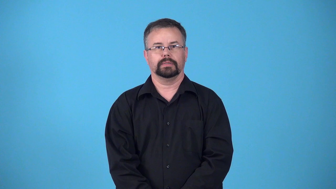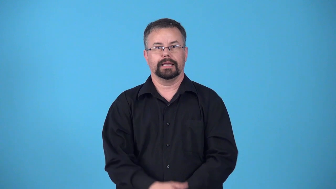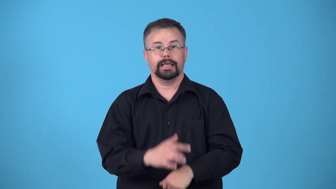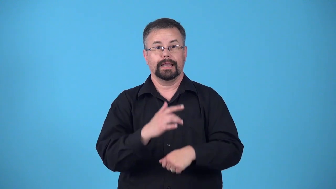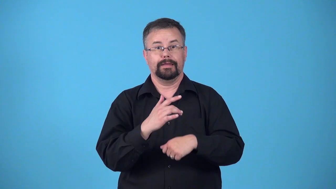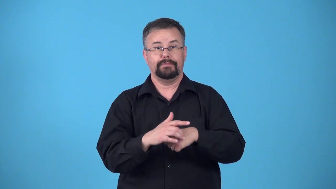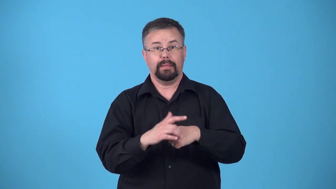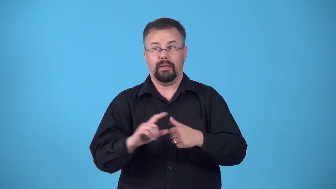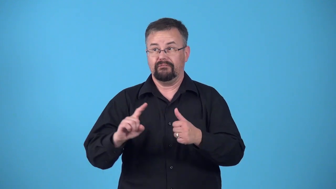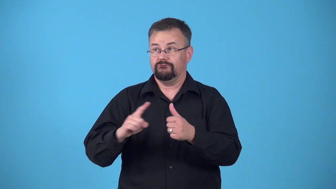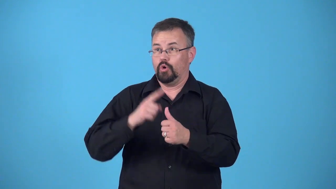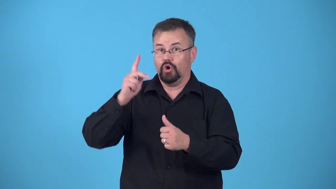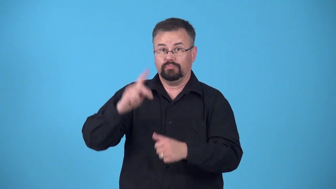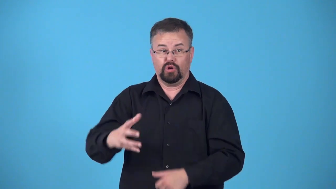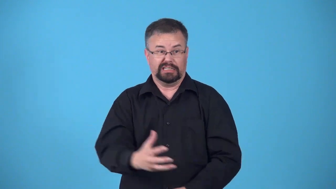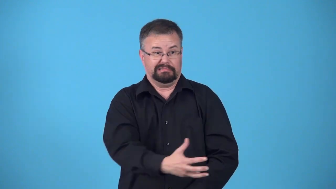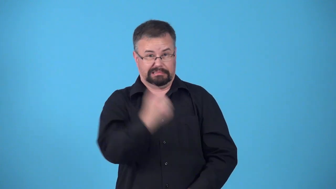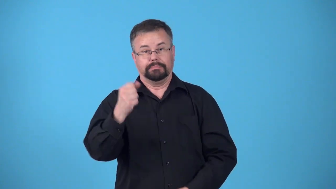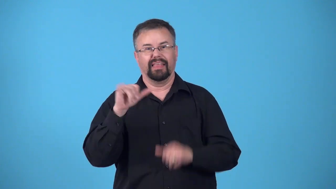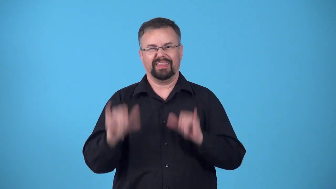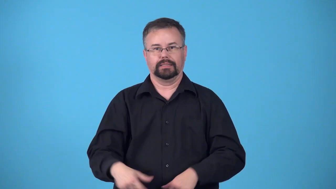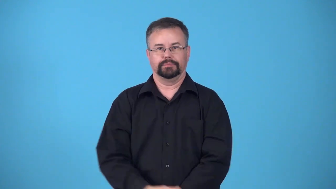up for grabs